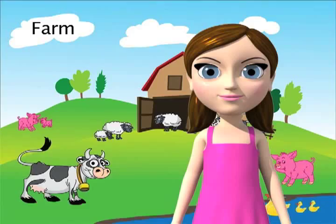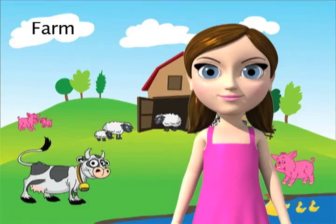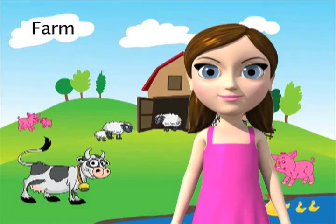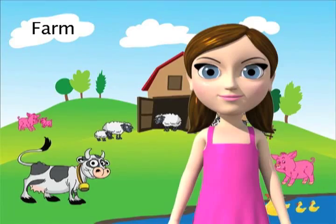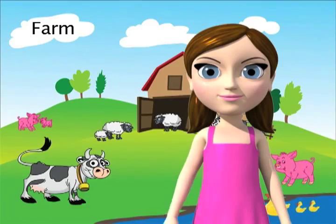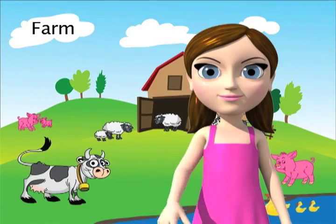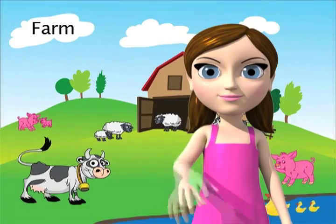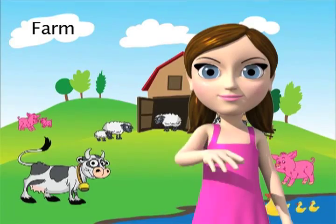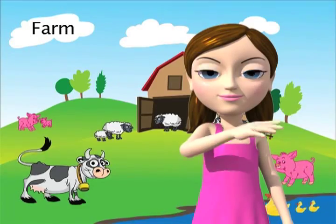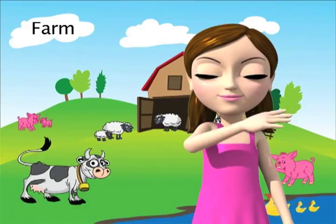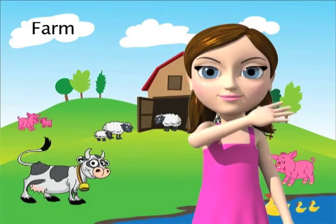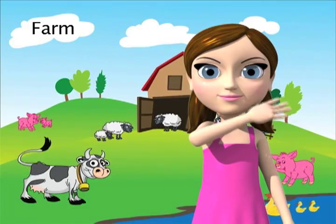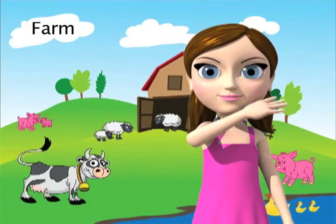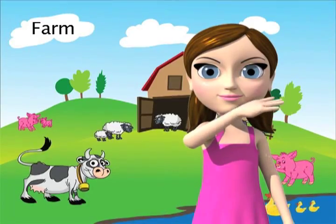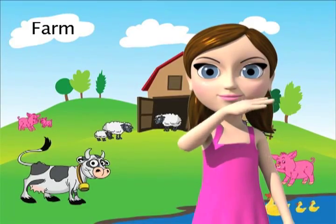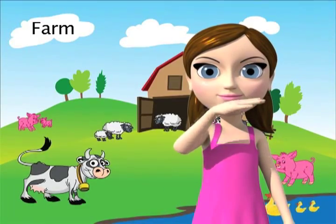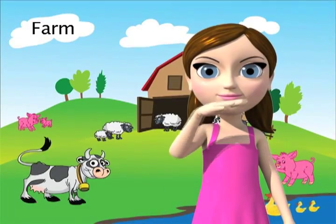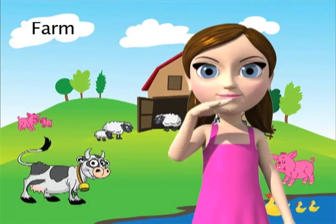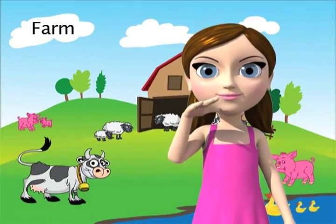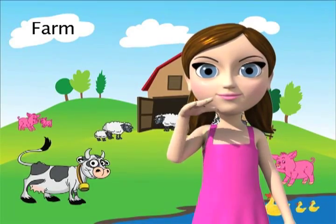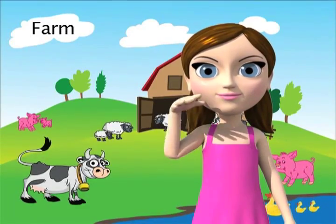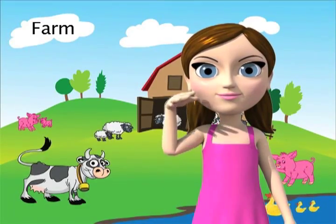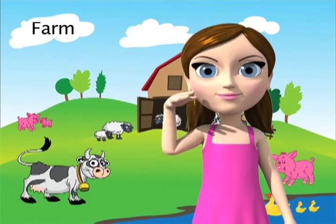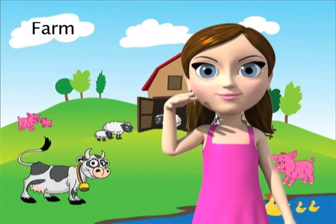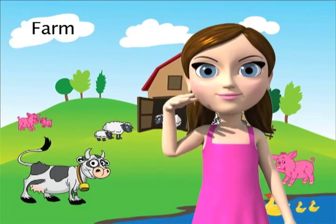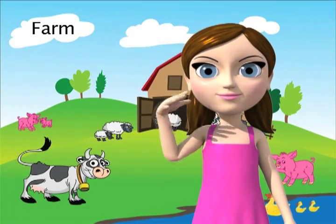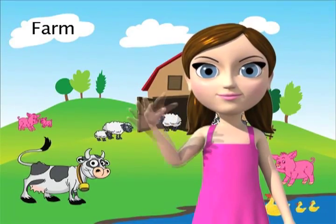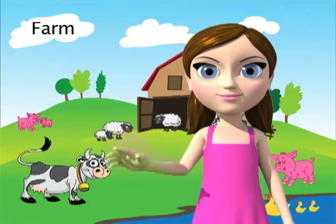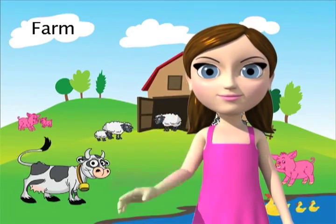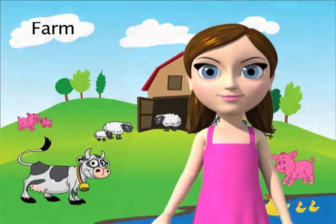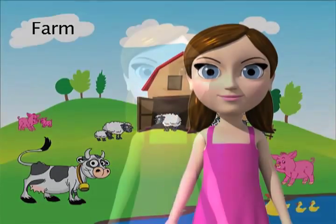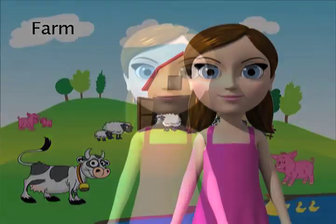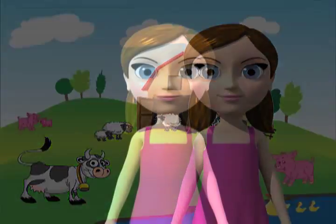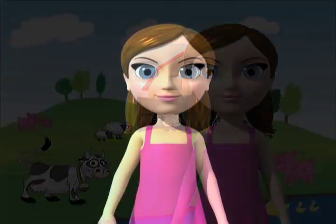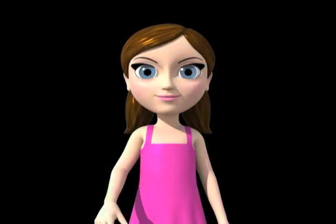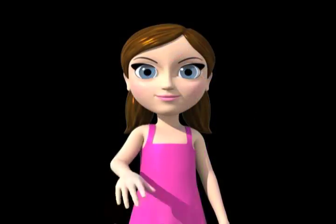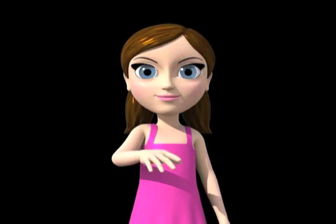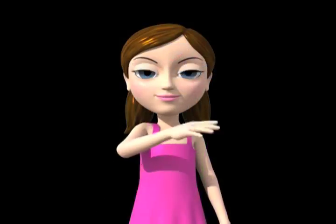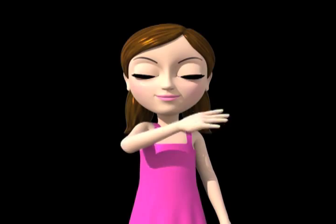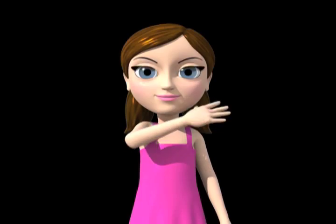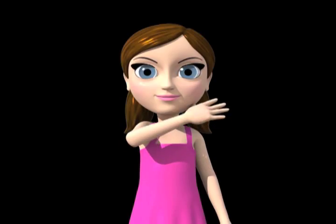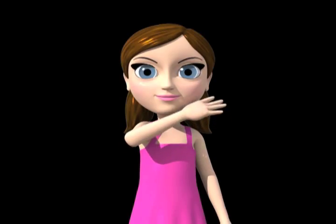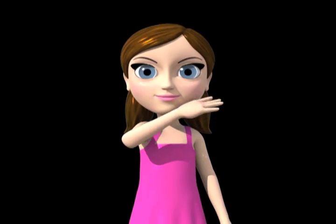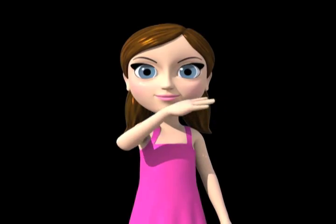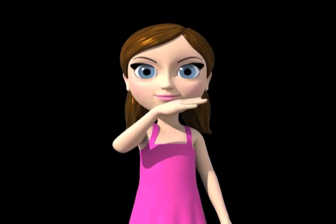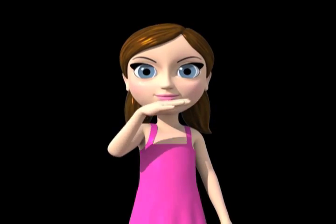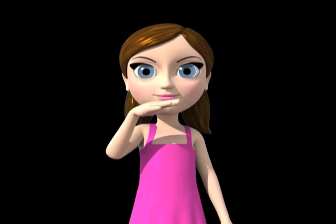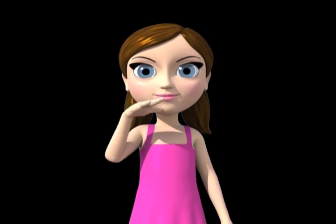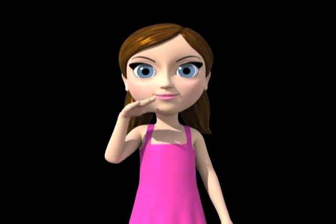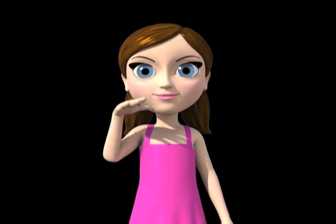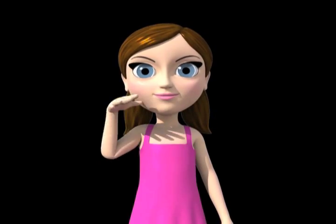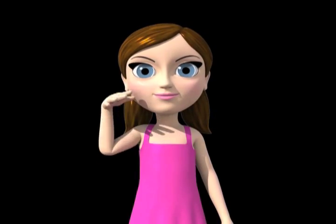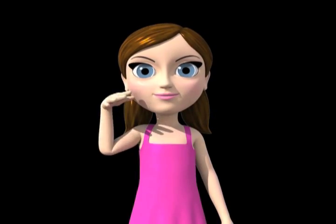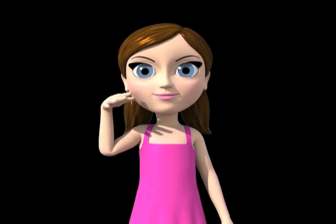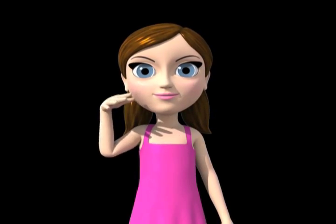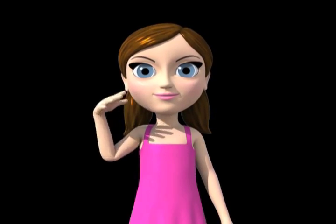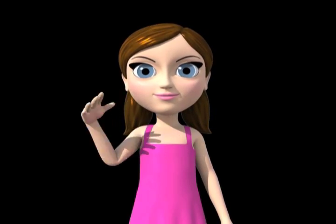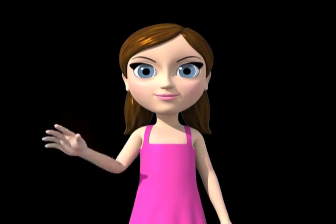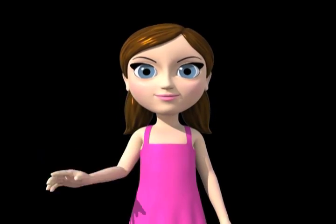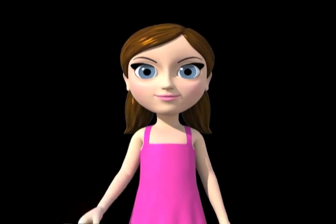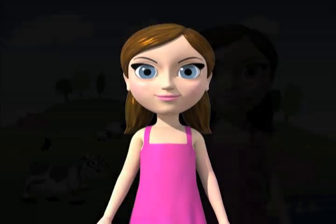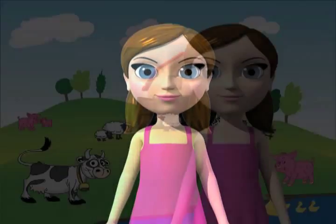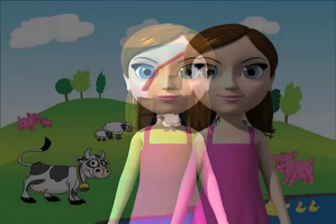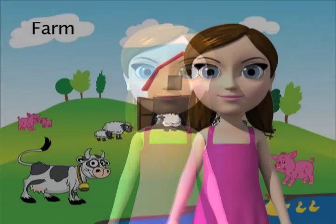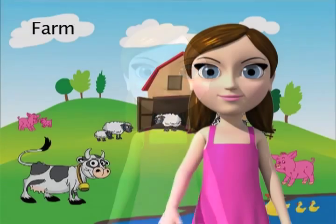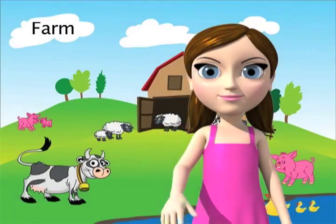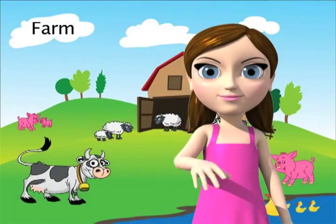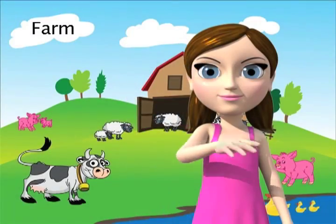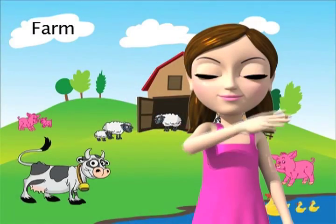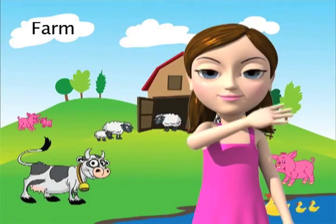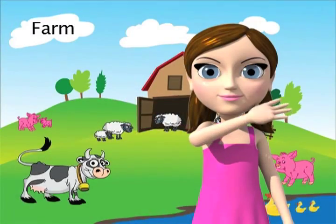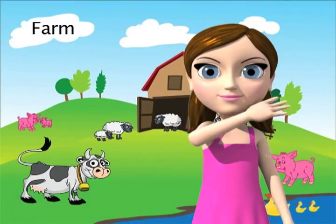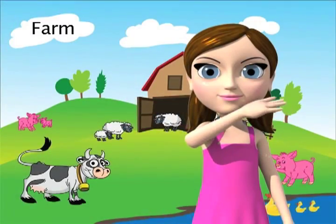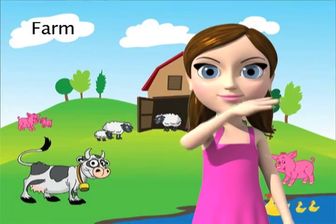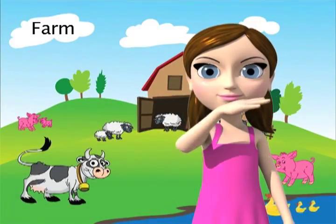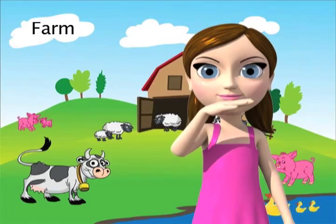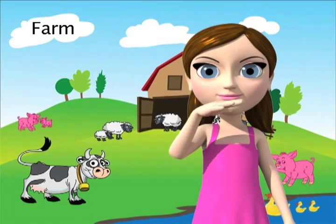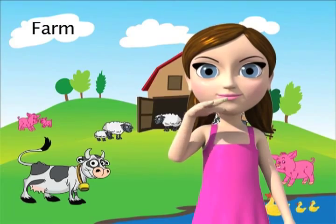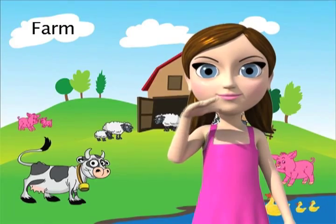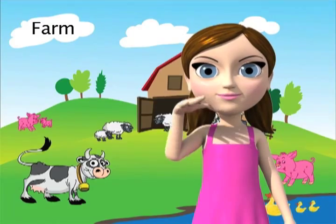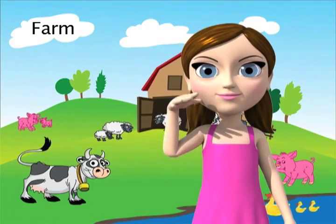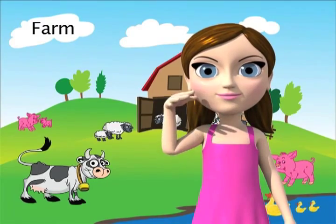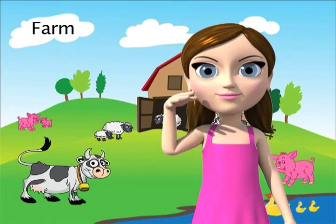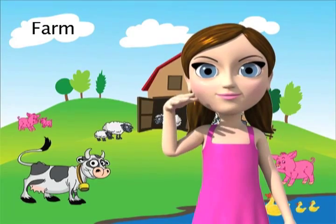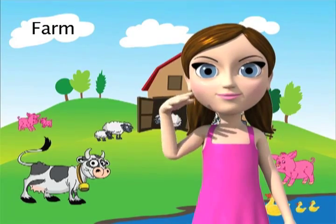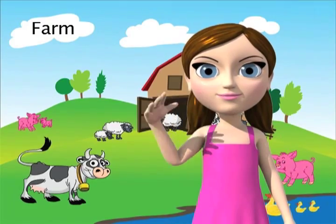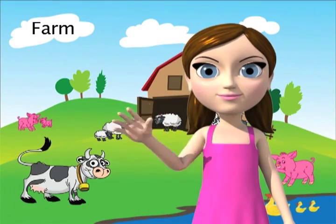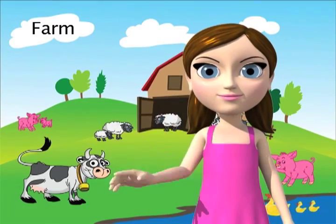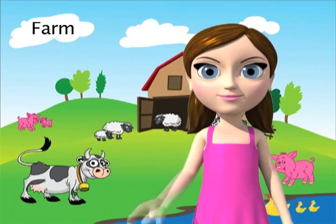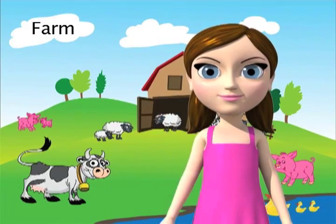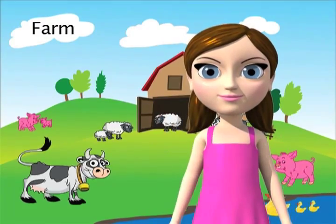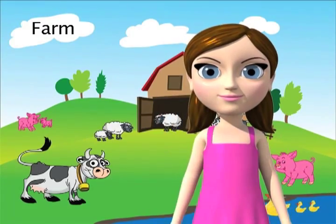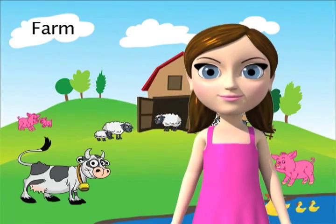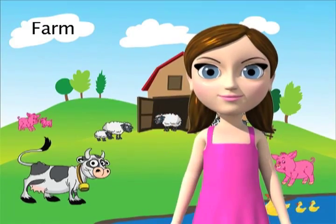Farm